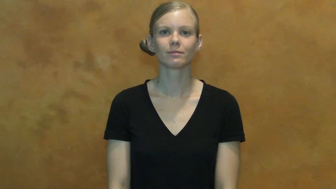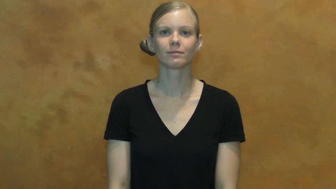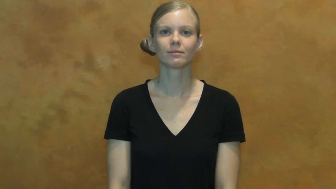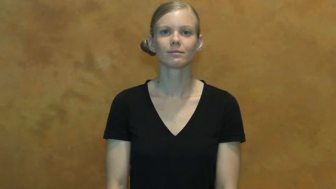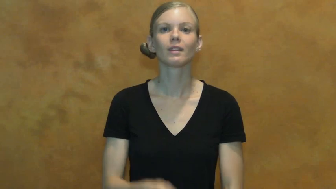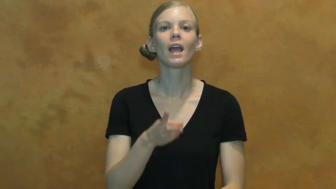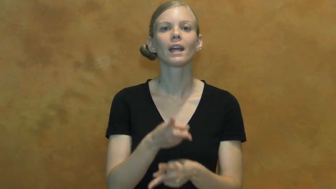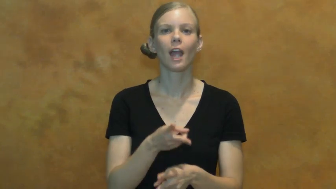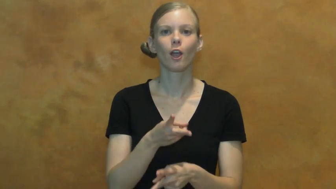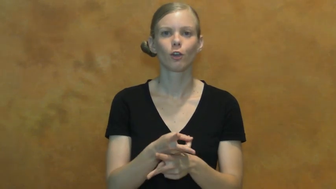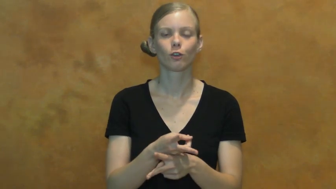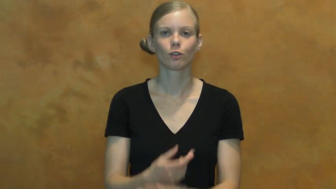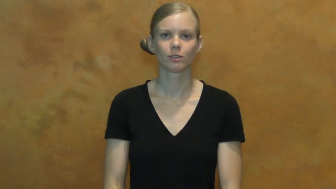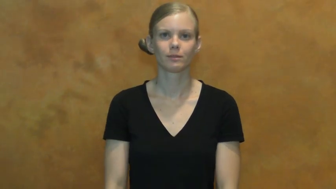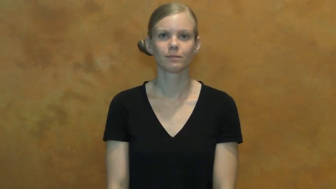care